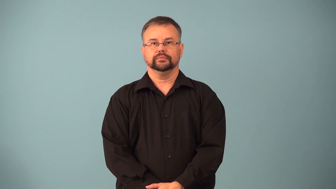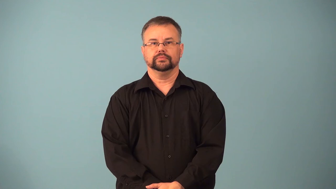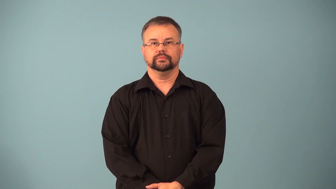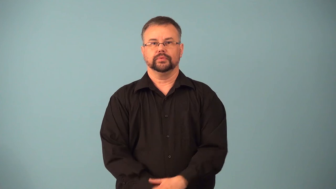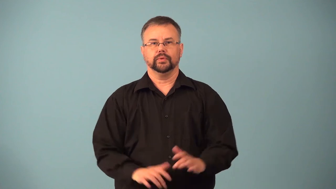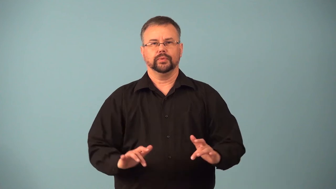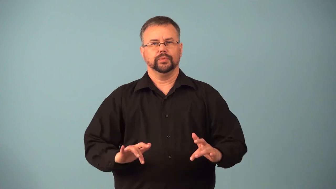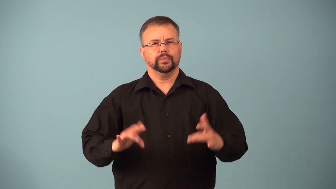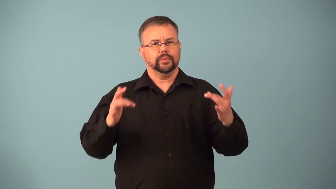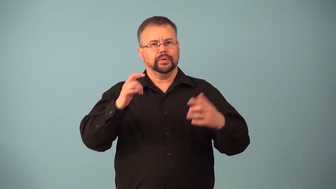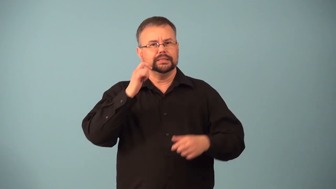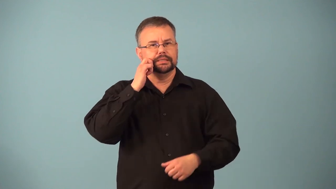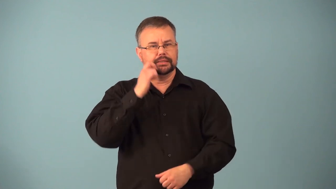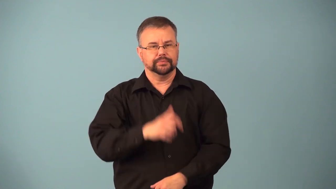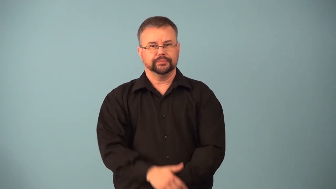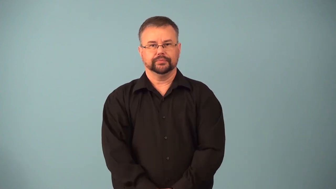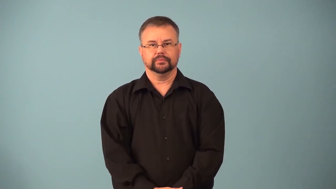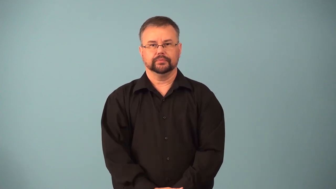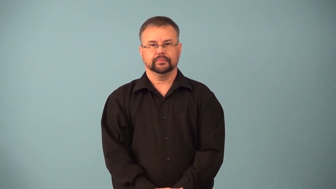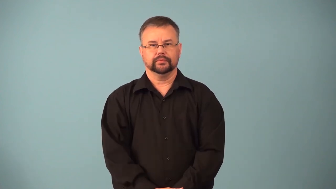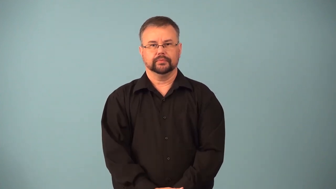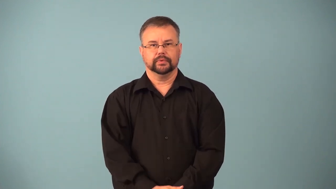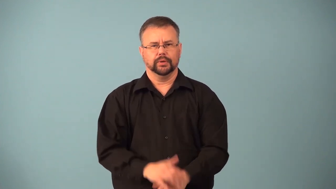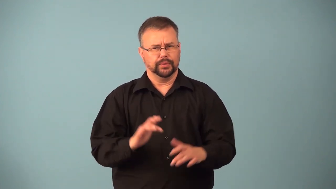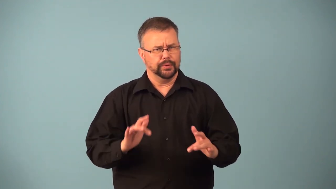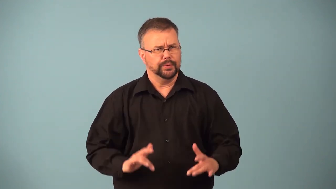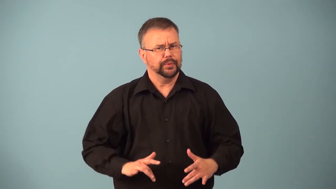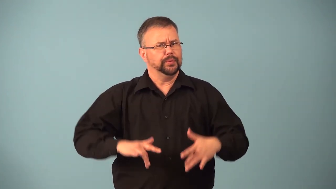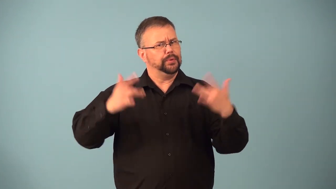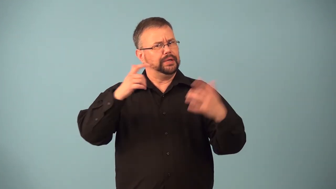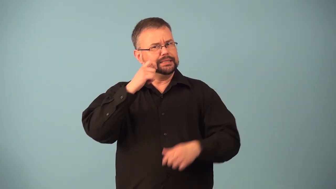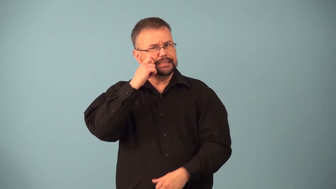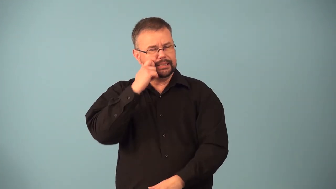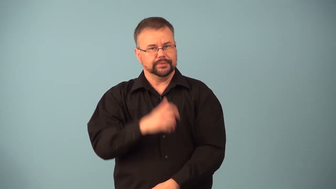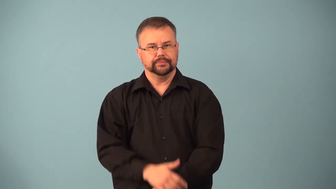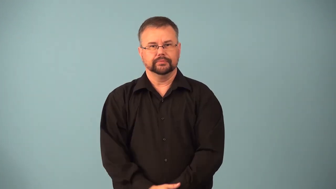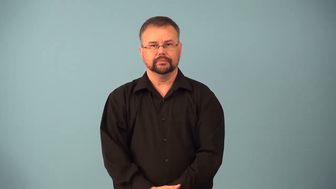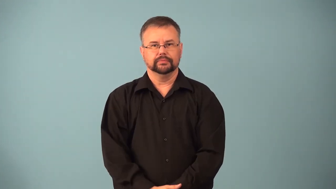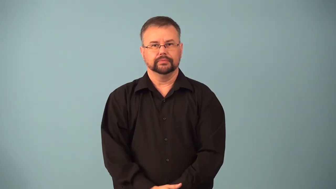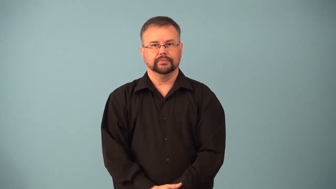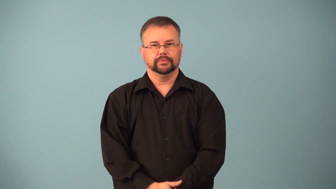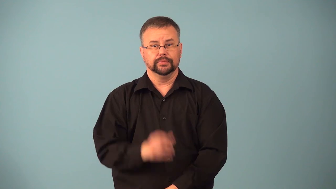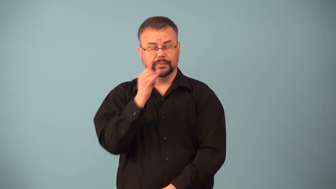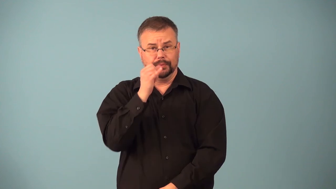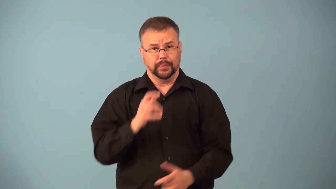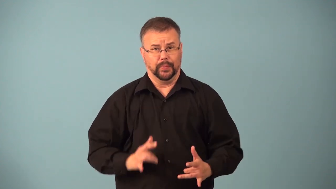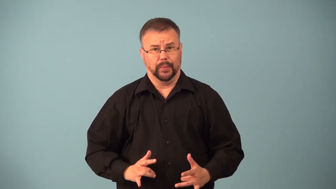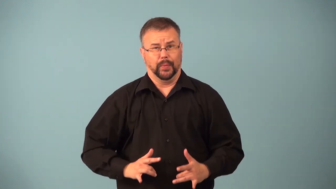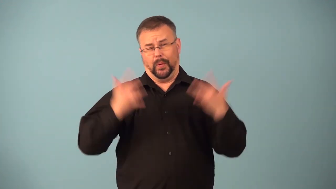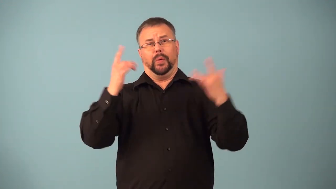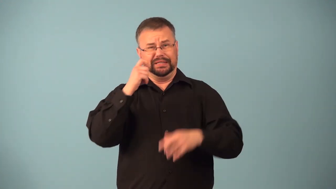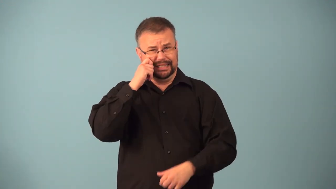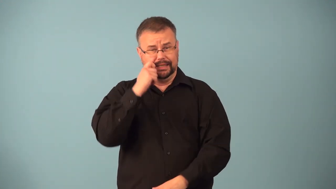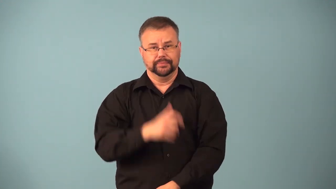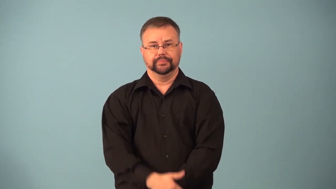fair,fairer,fairest